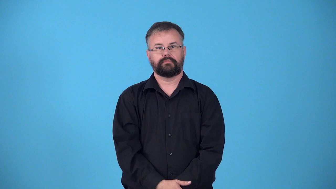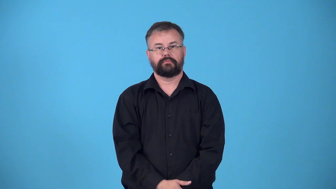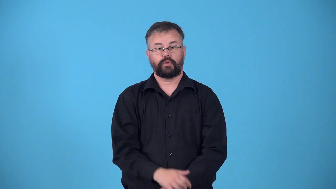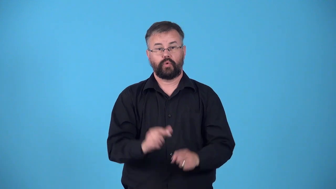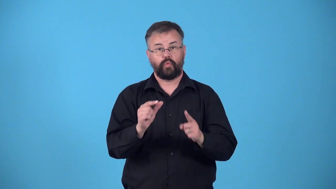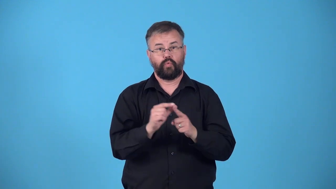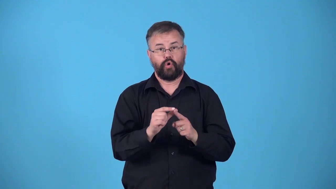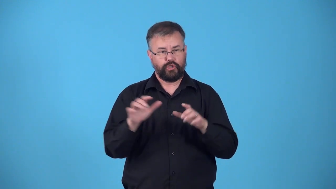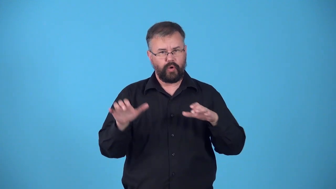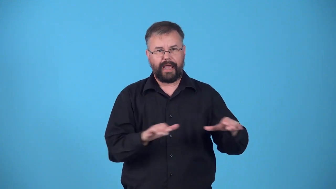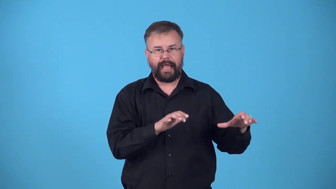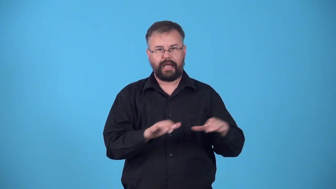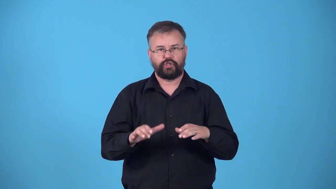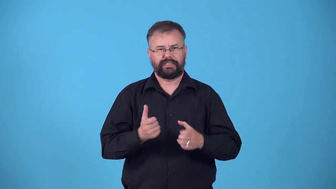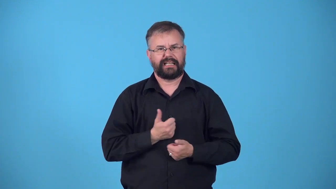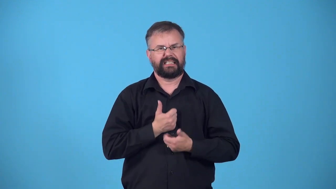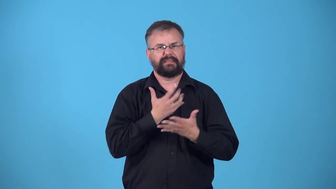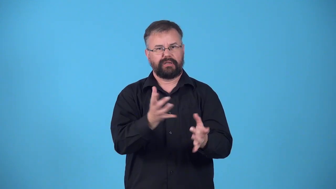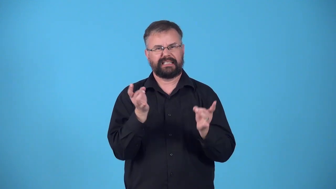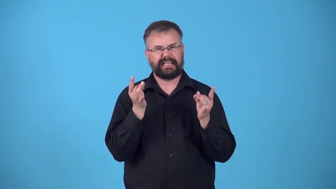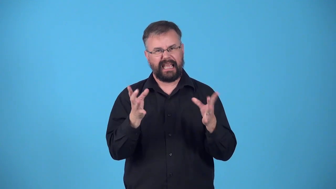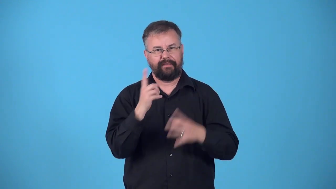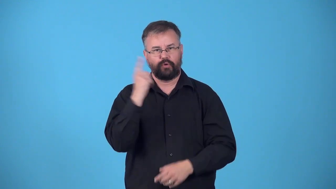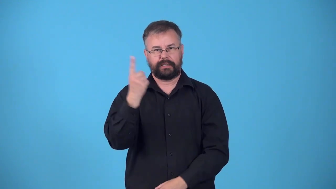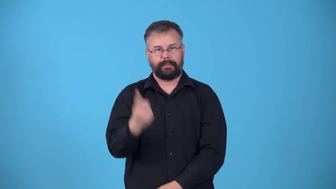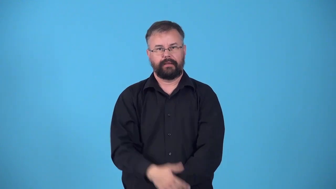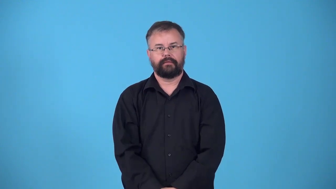poison, pollute